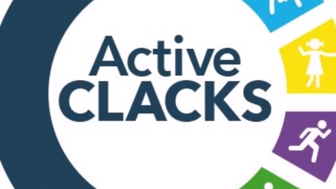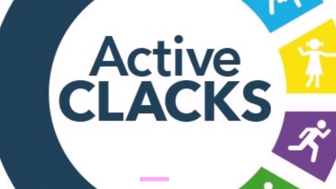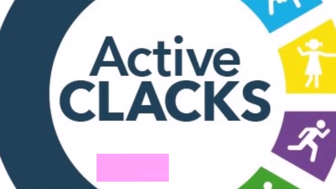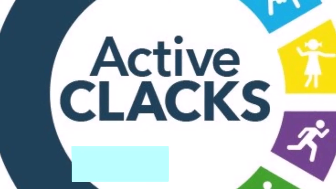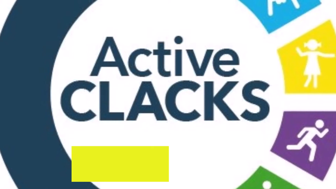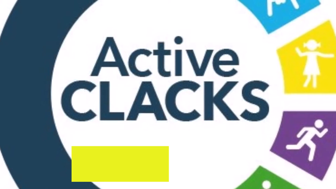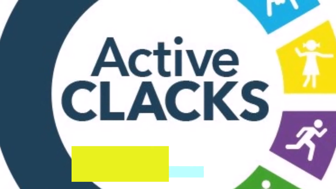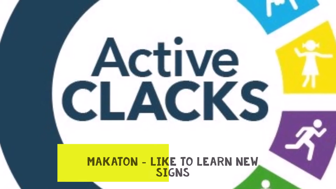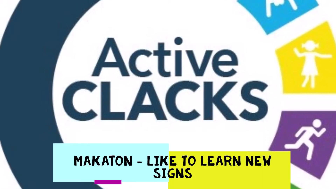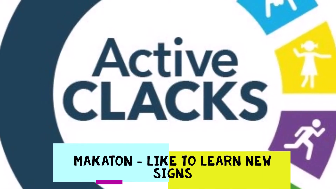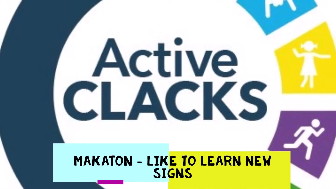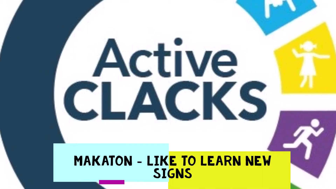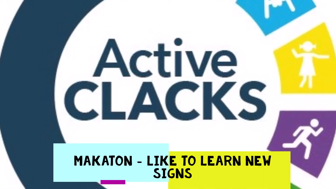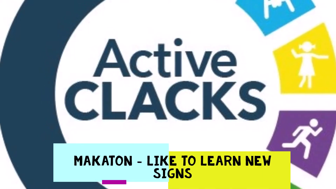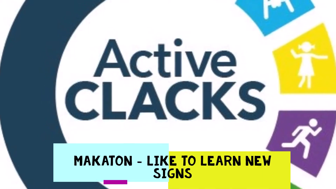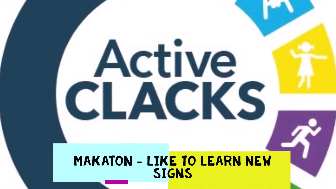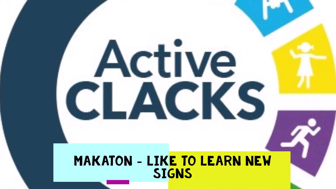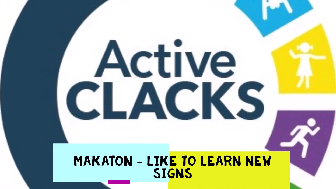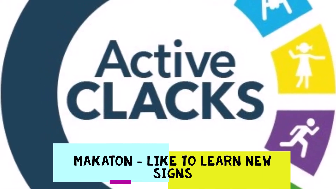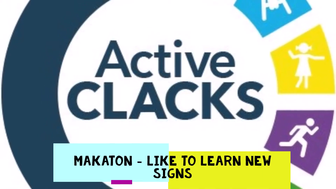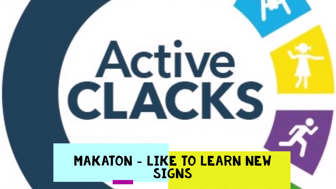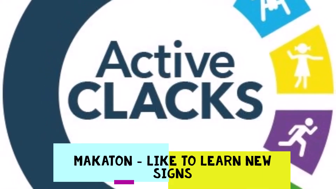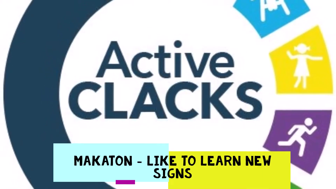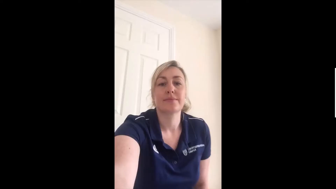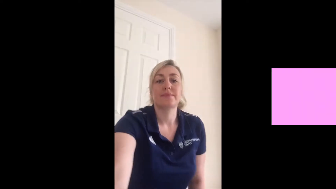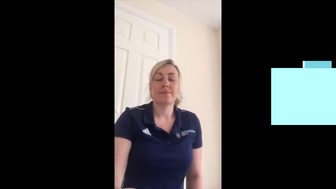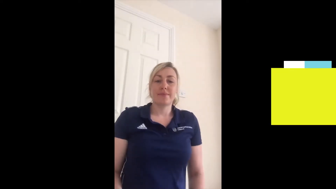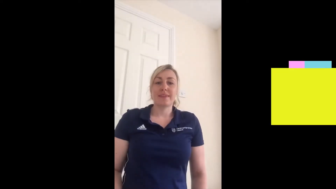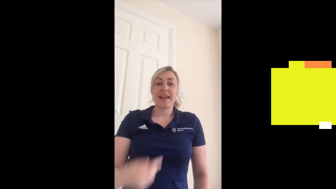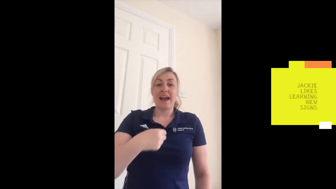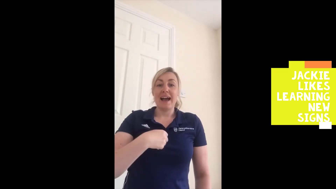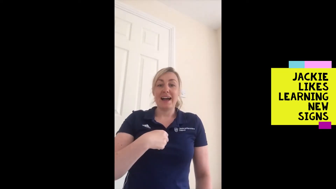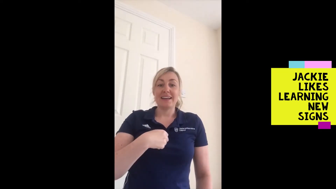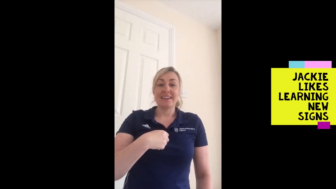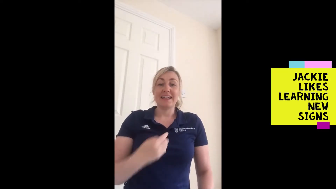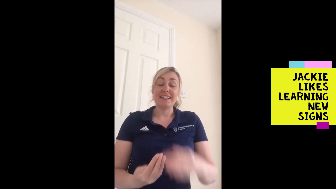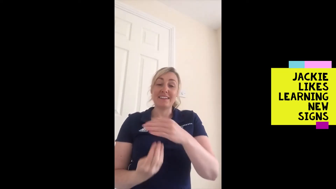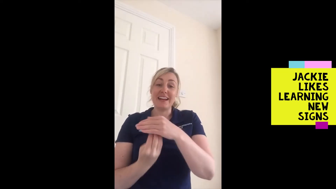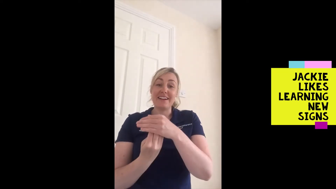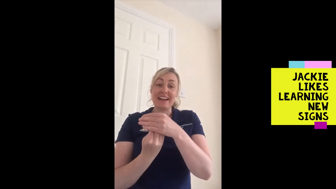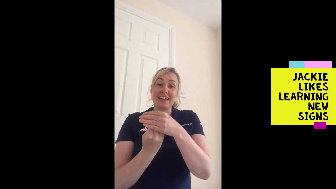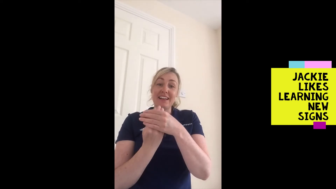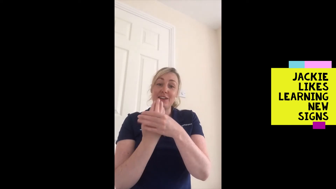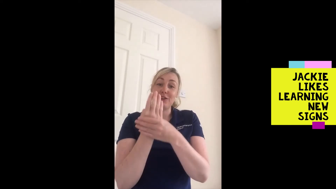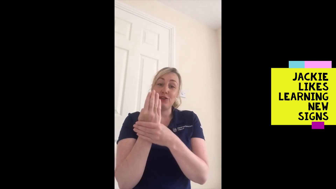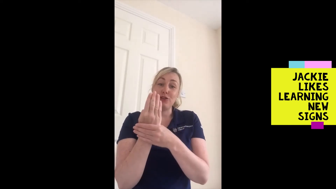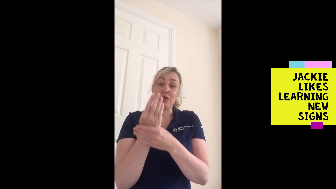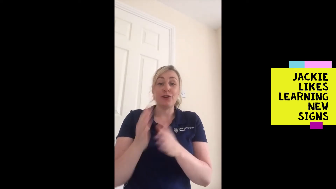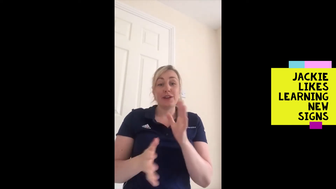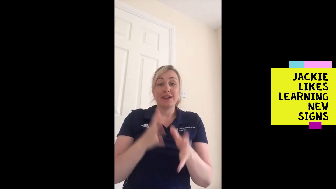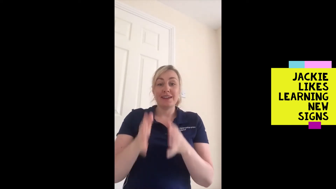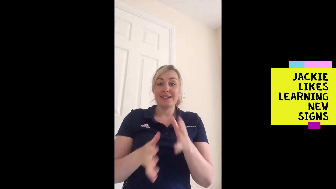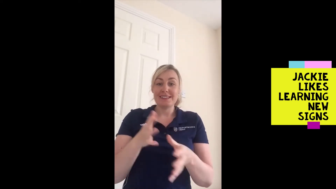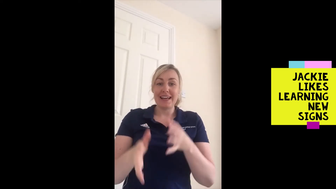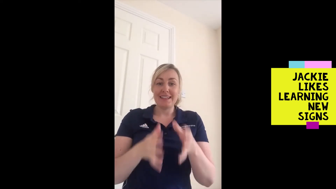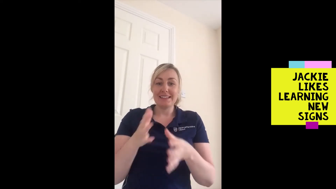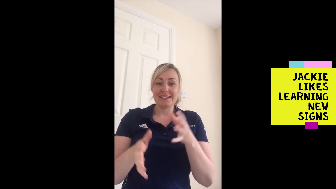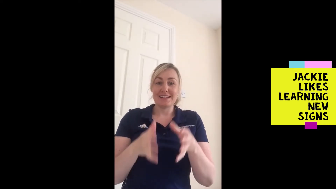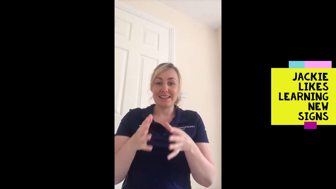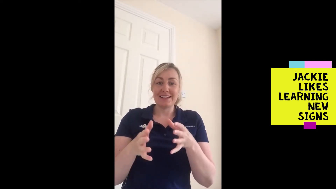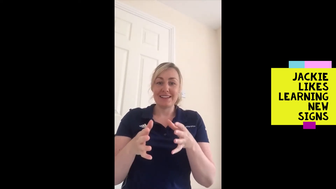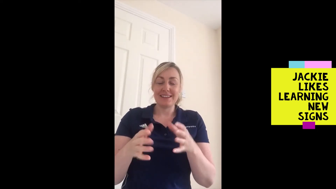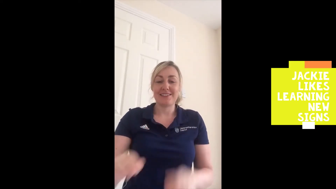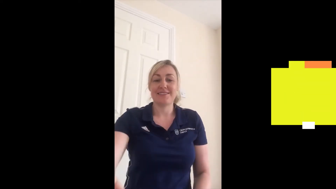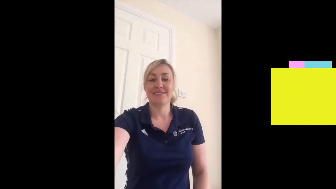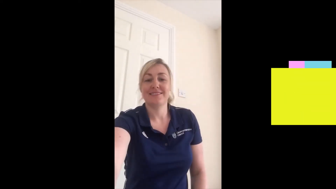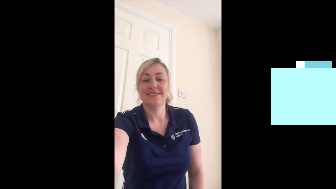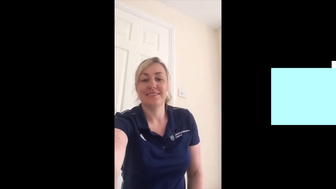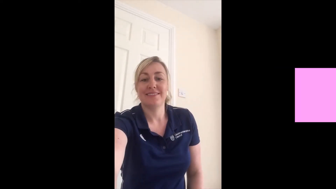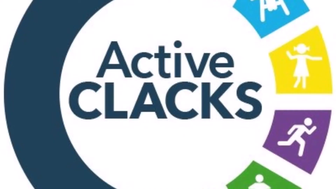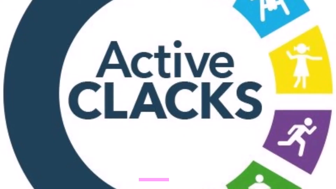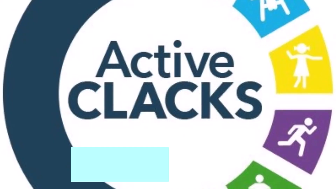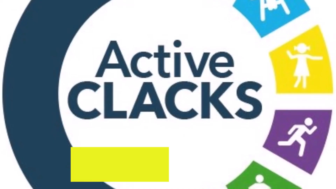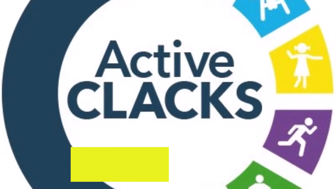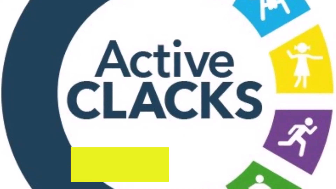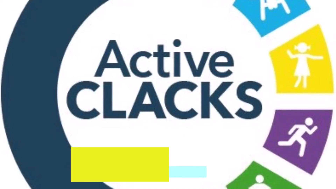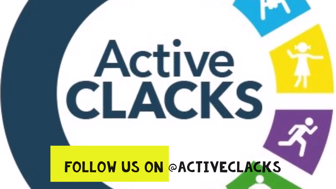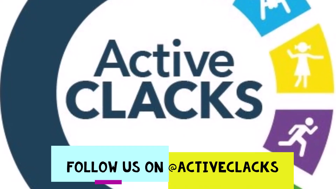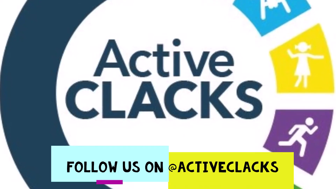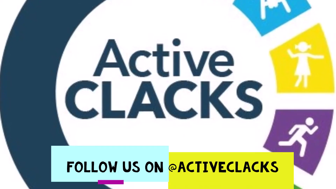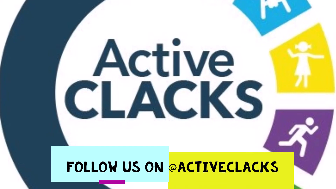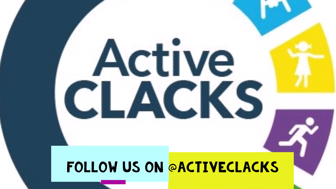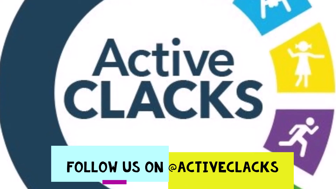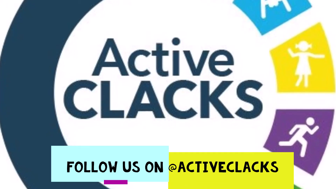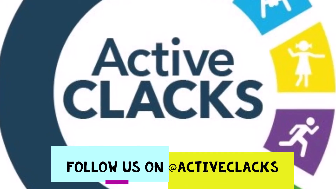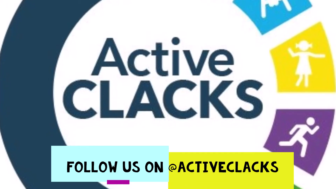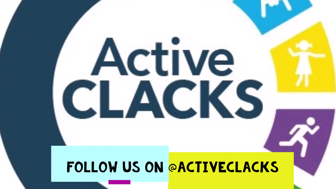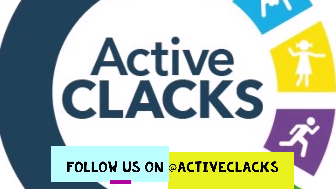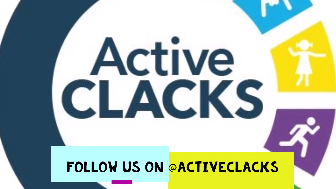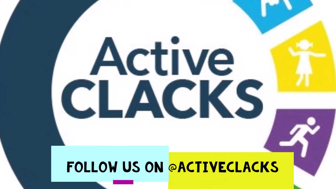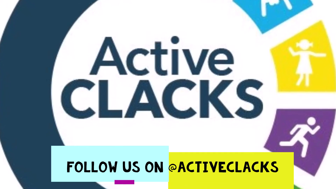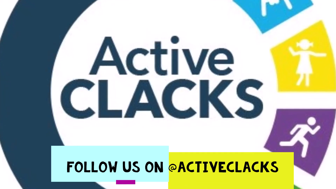Like to Learn New Signs